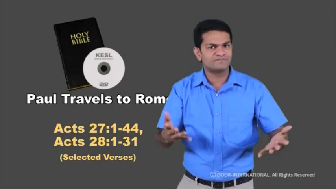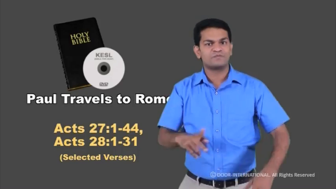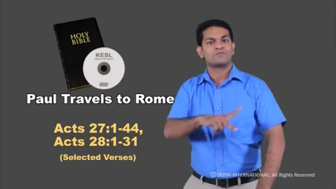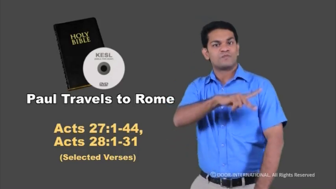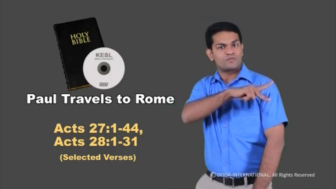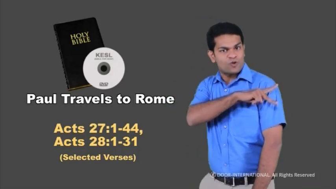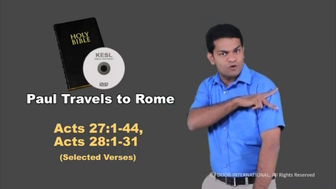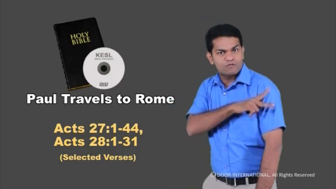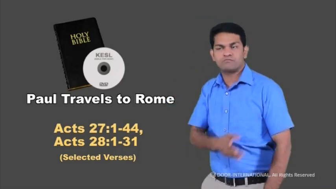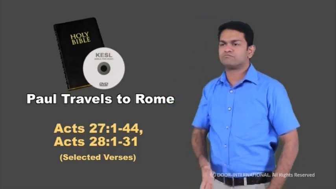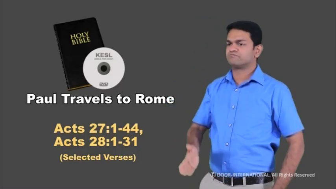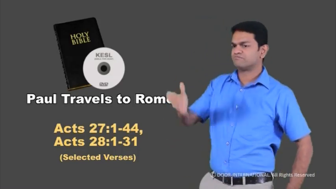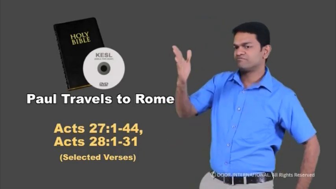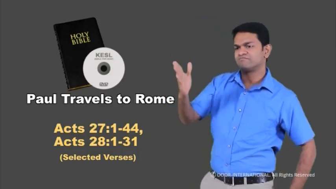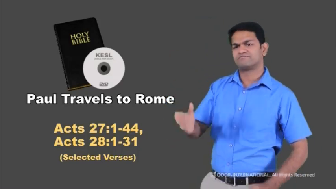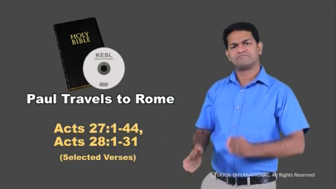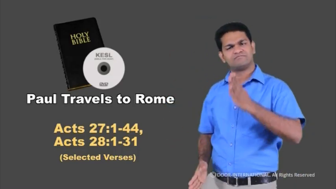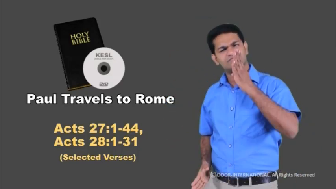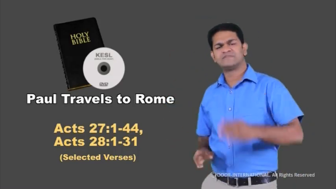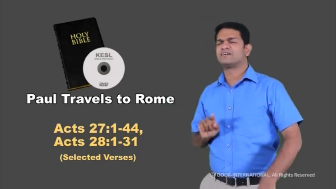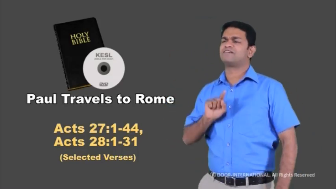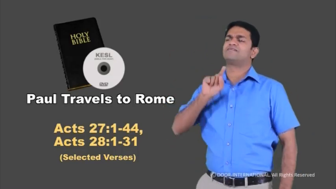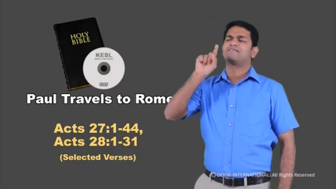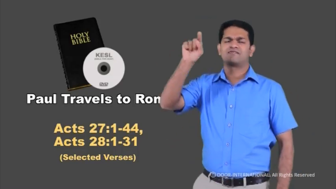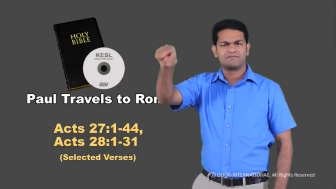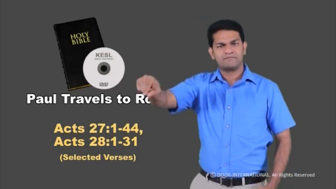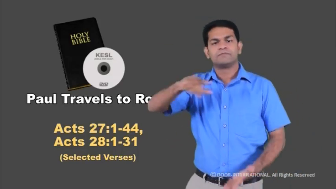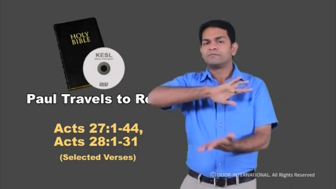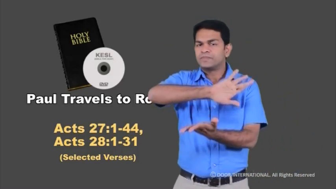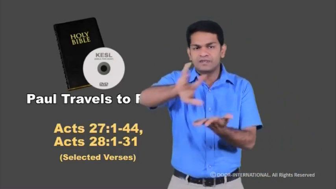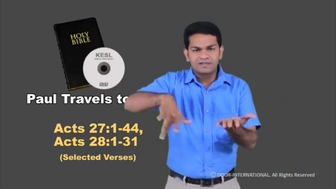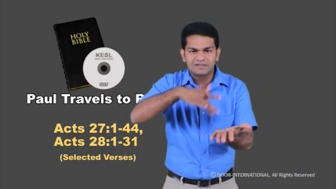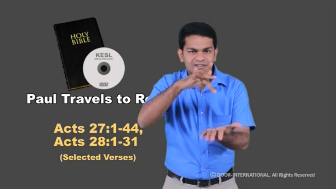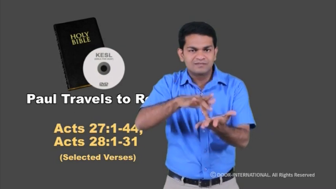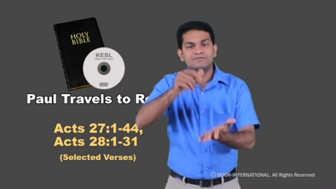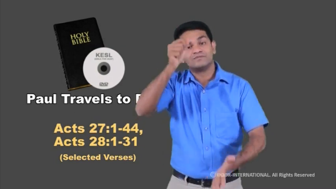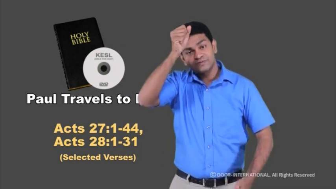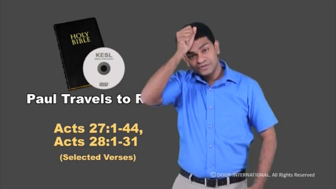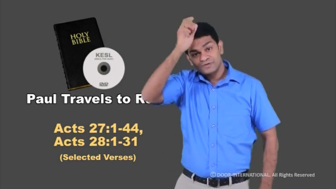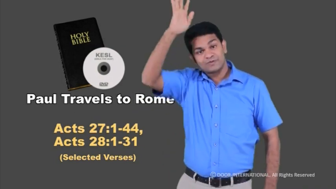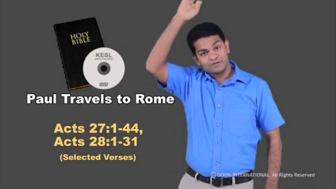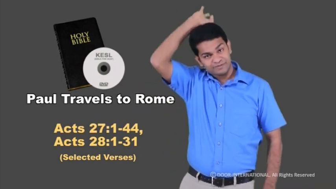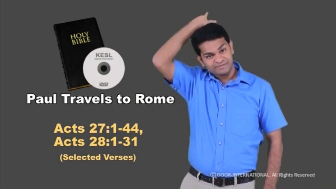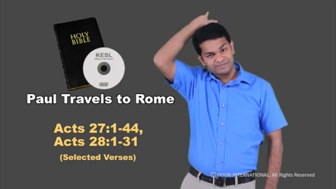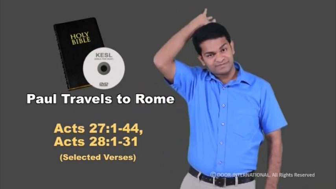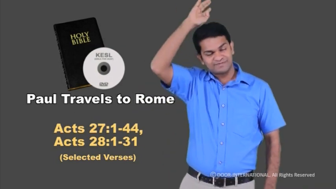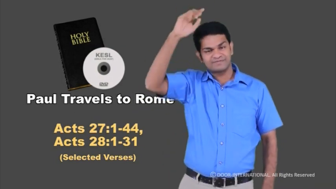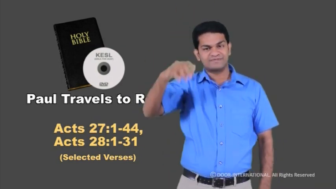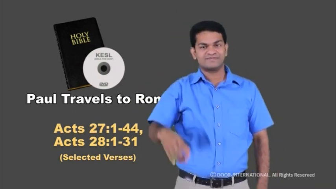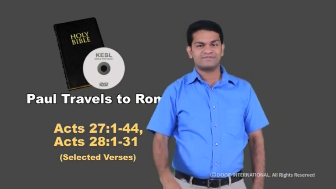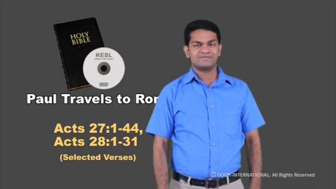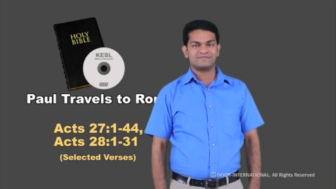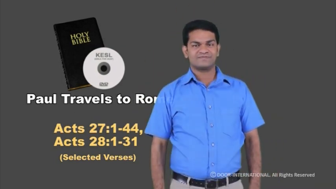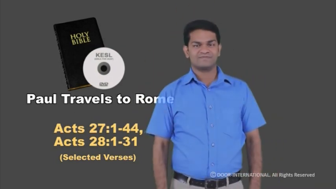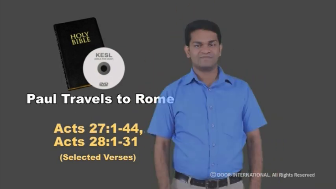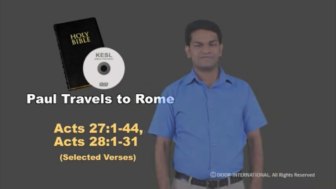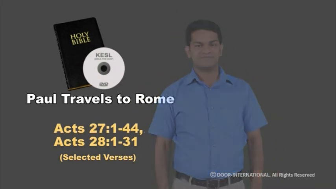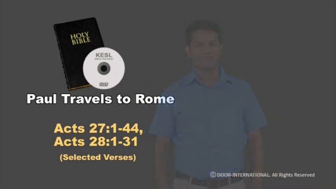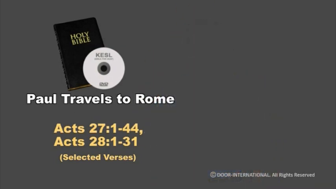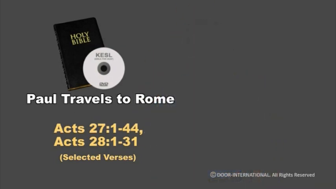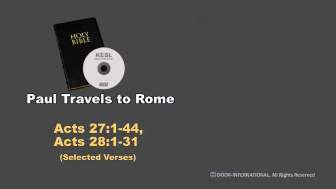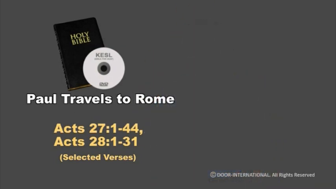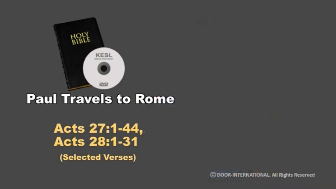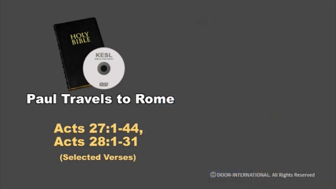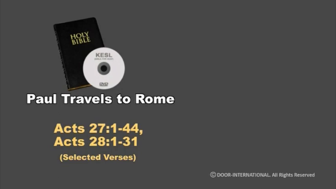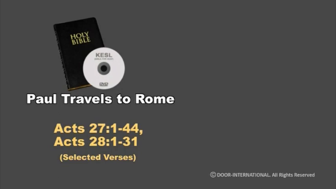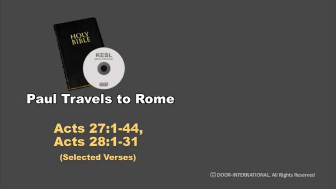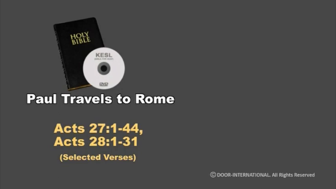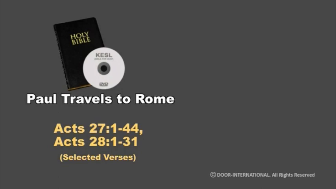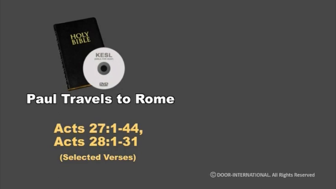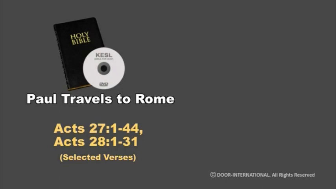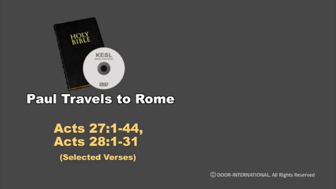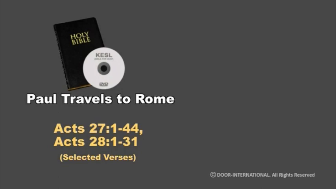Paul Travels to Rome